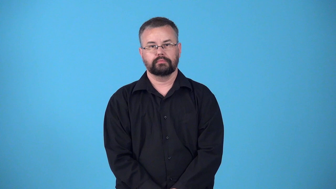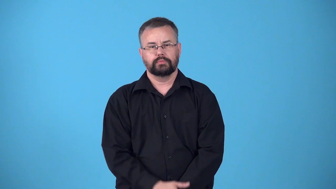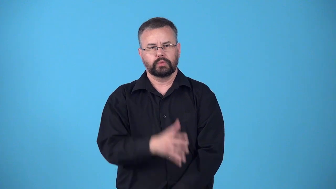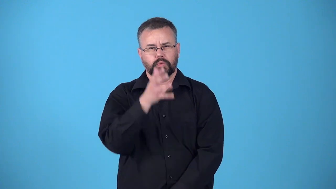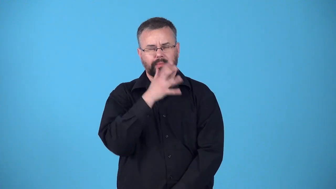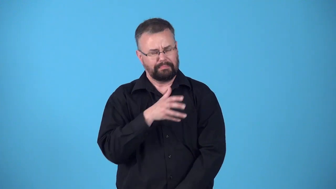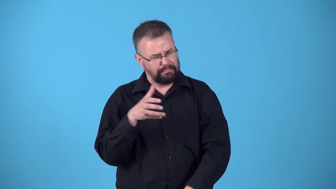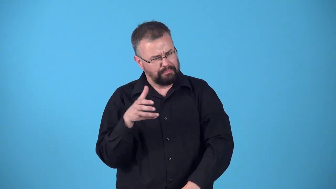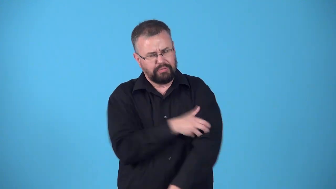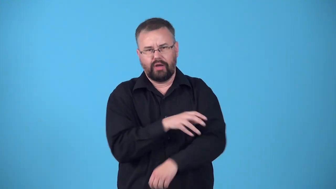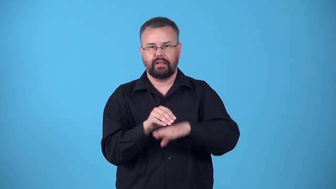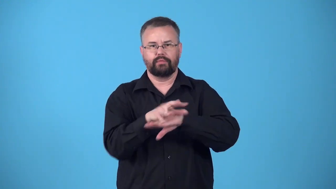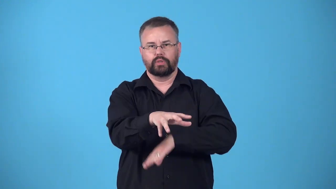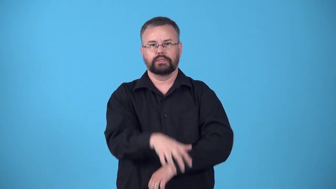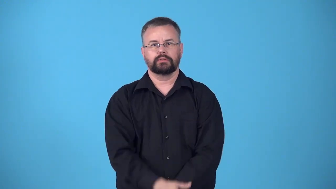hand that rocks the cradle